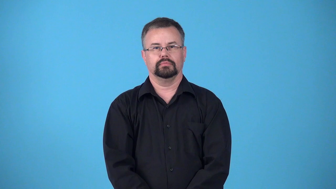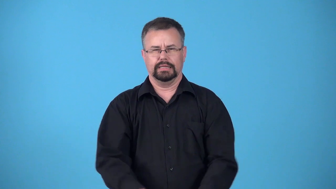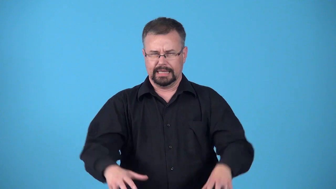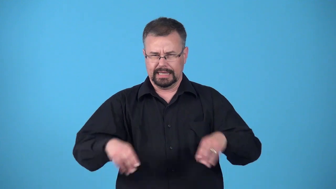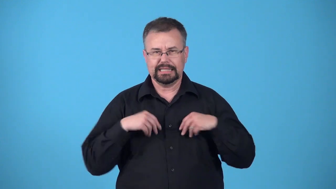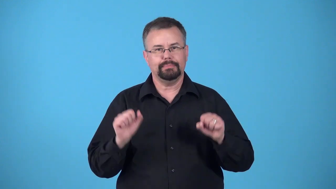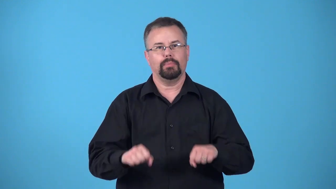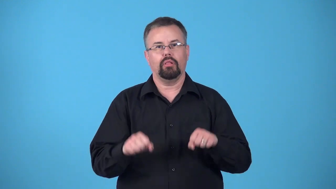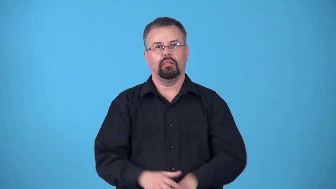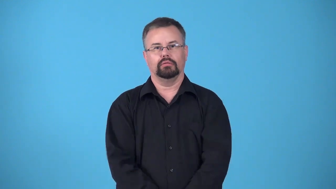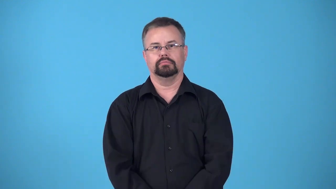sit well with